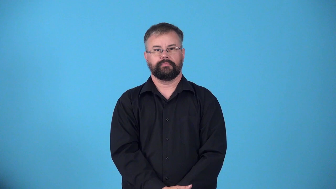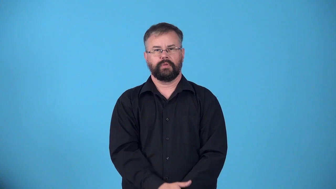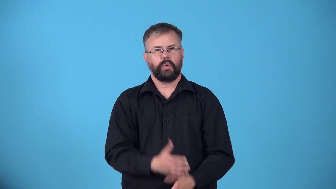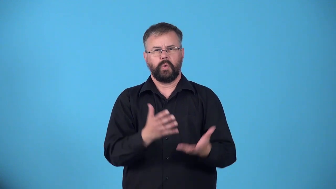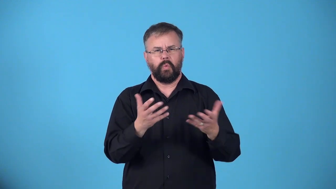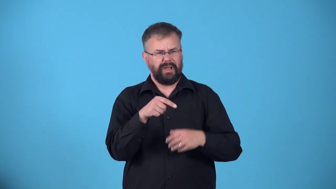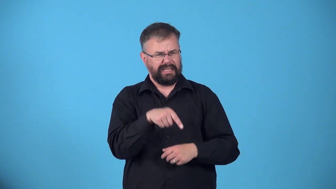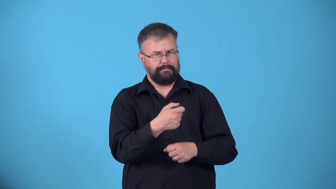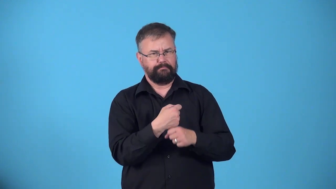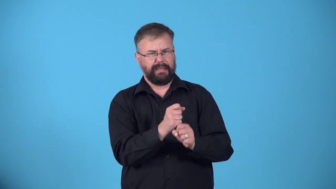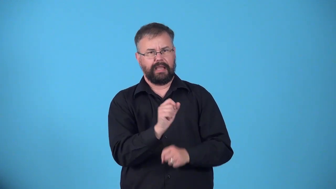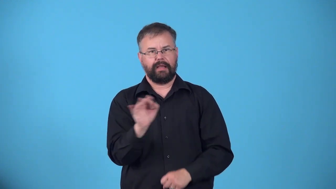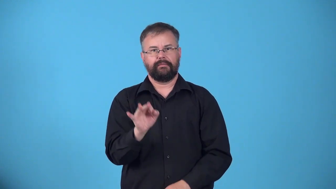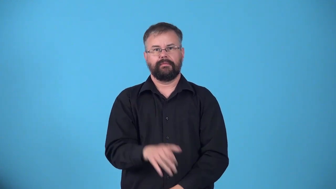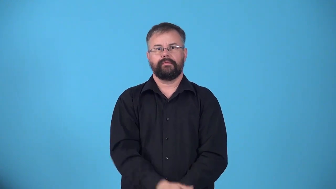made out of,made of